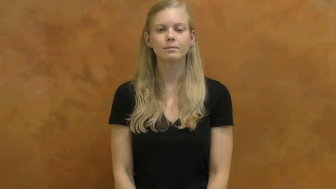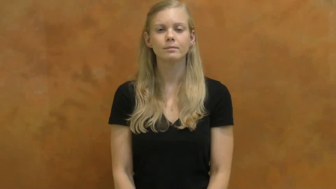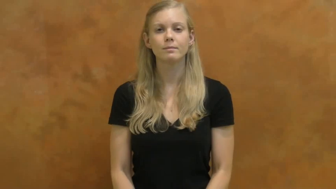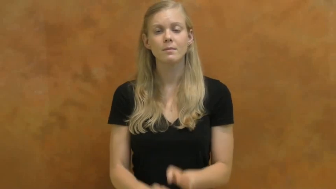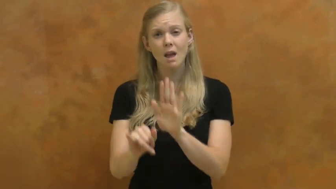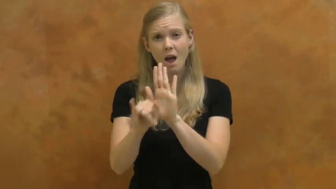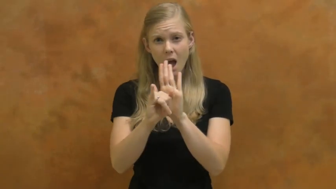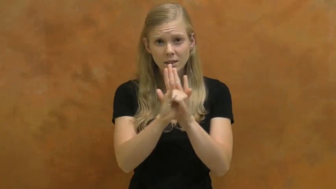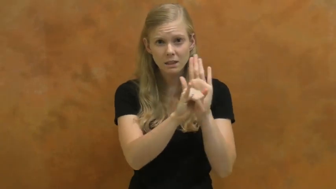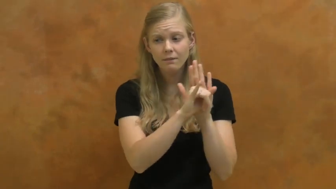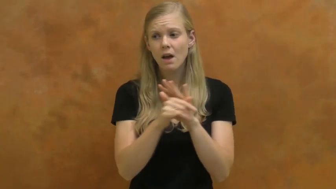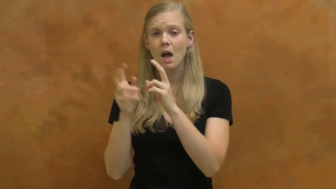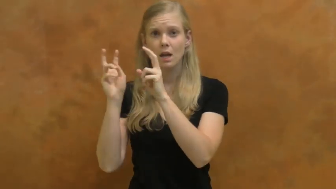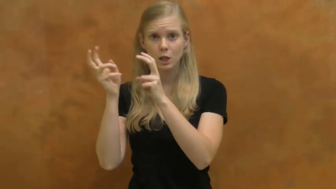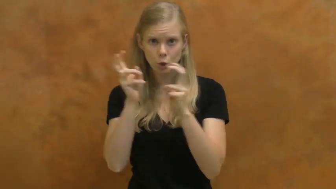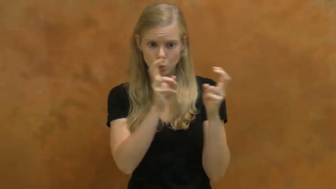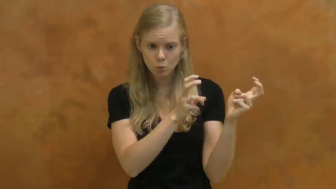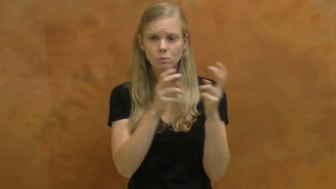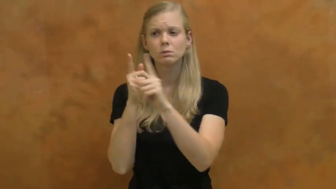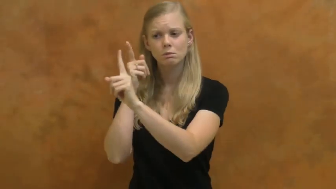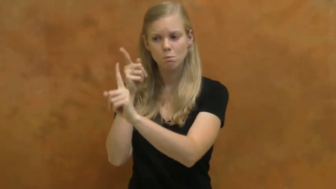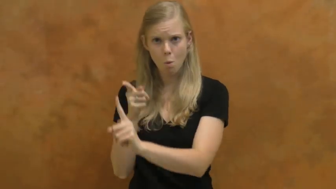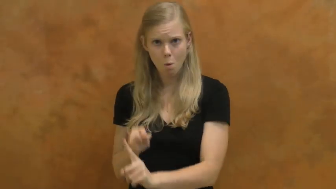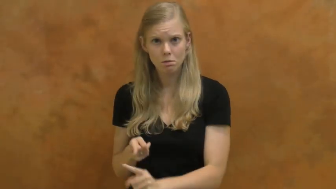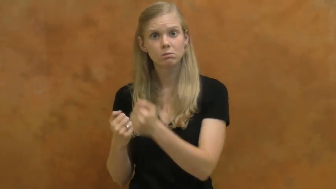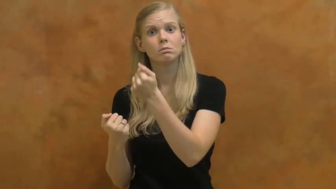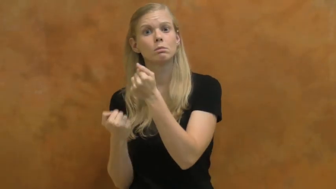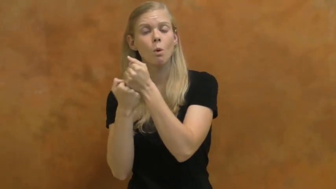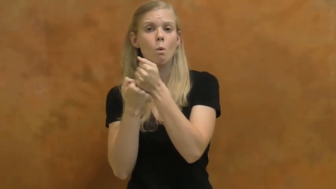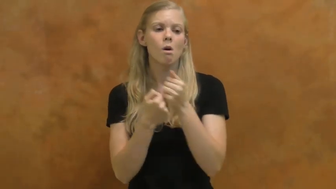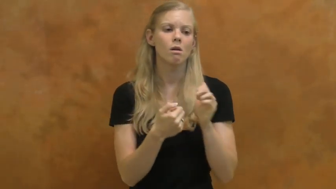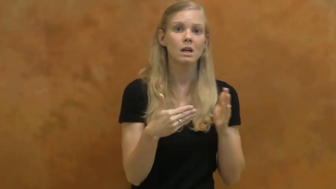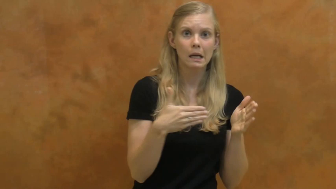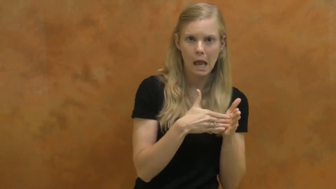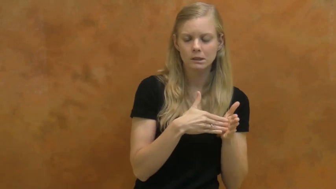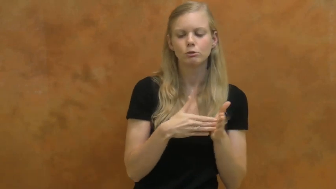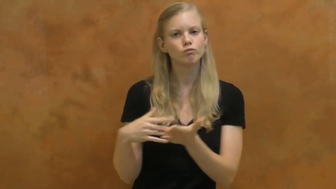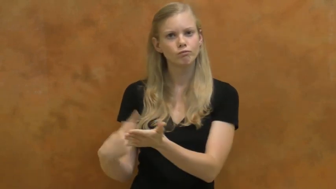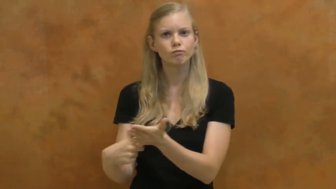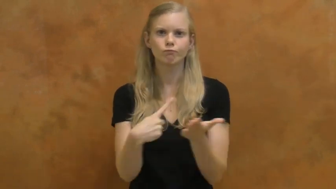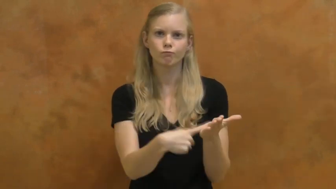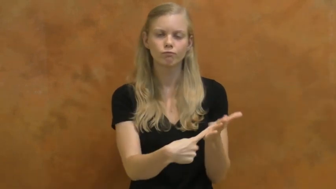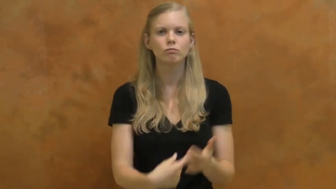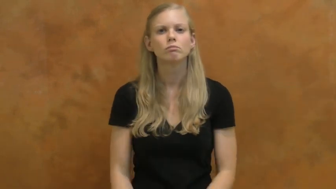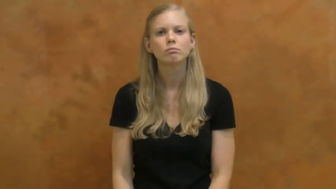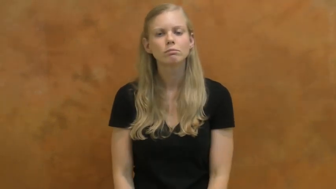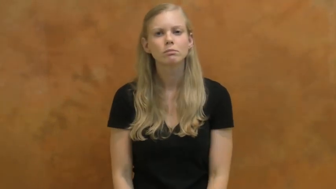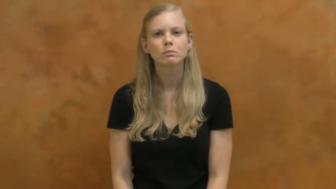discussion